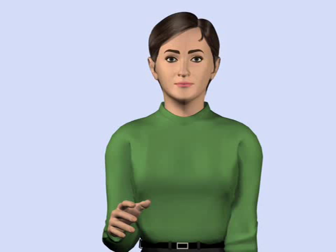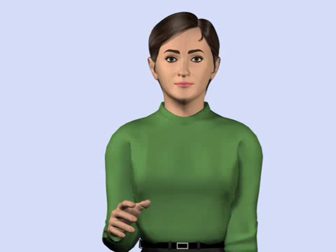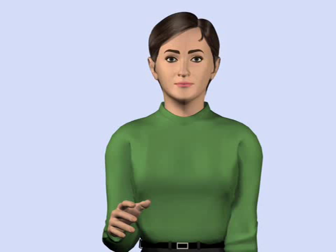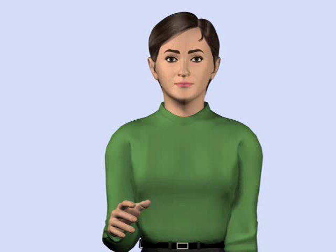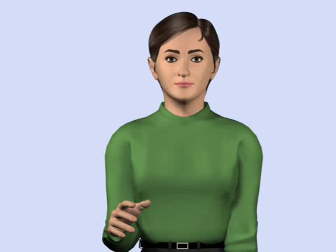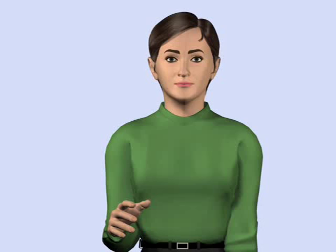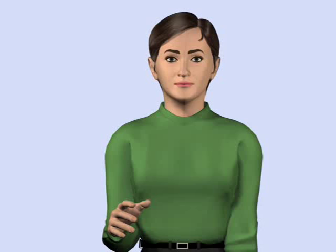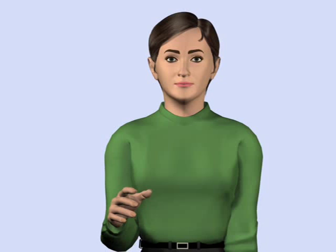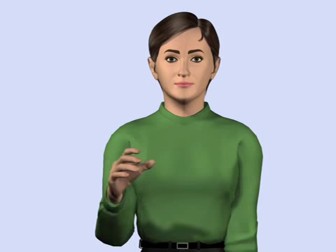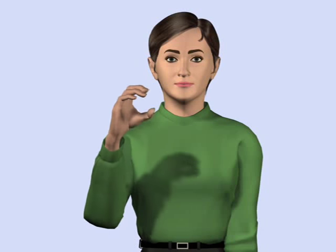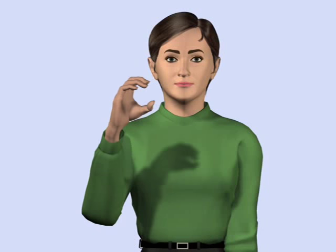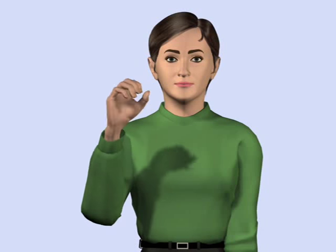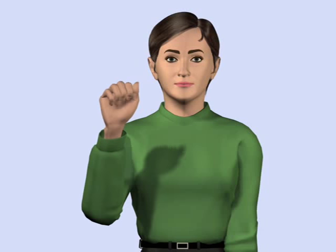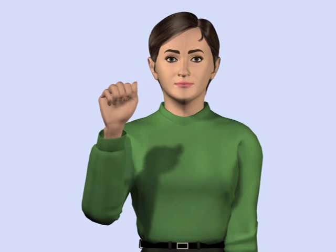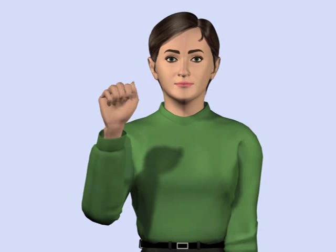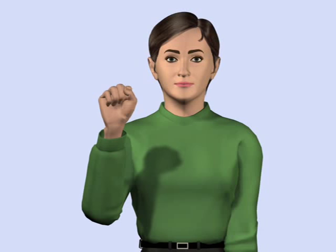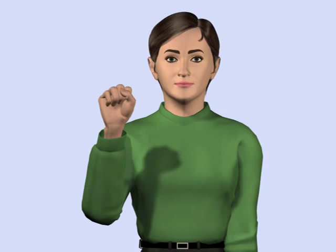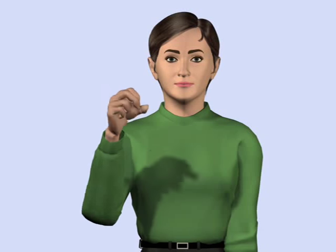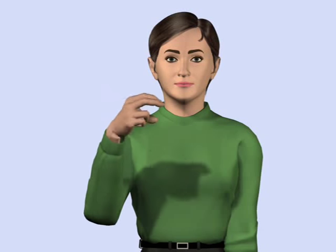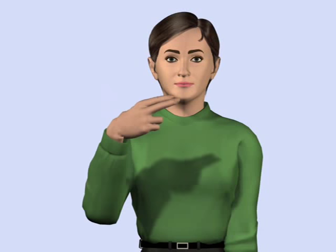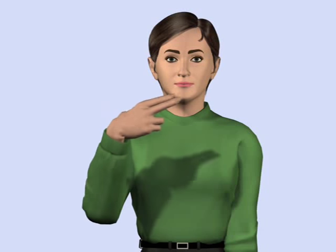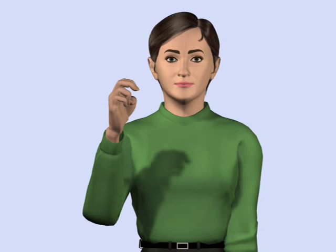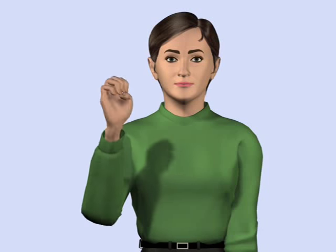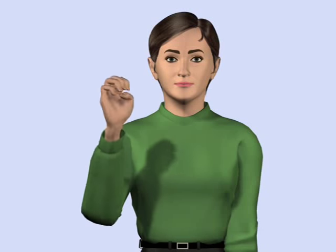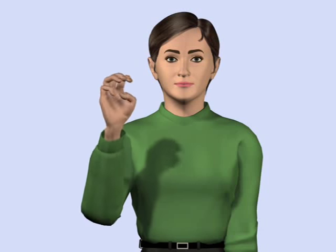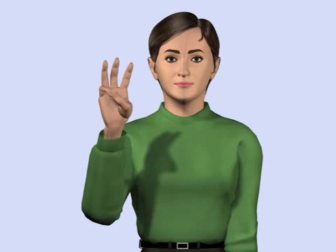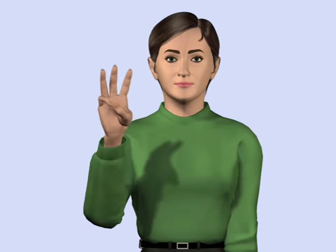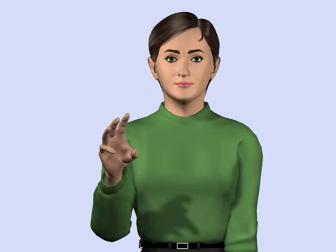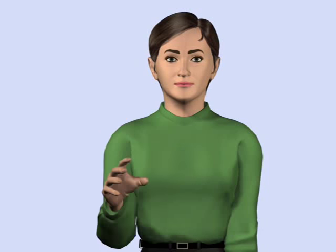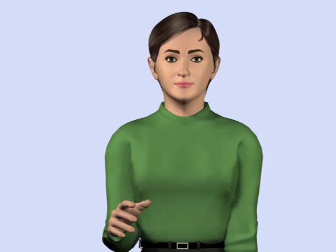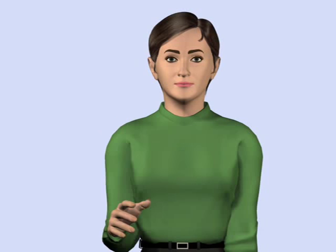cashew